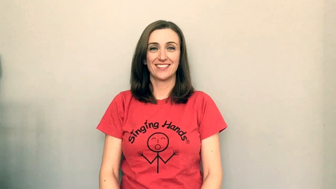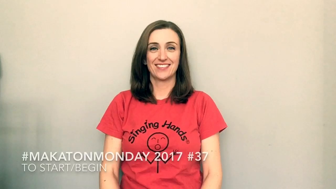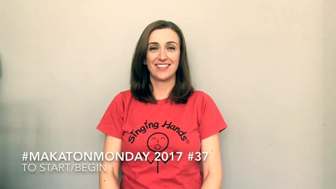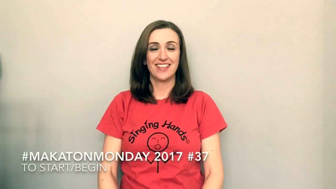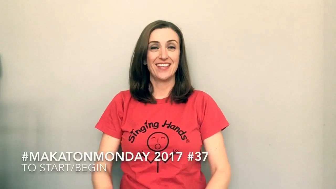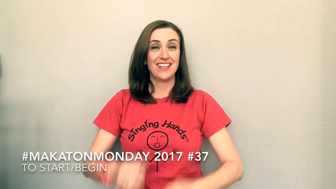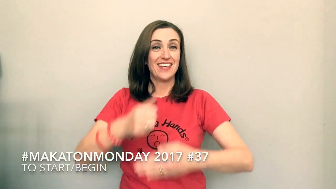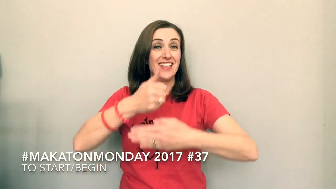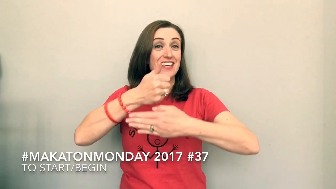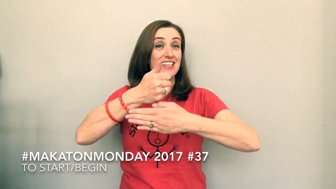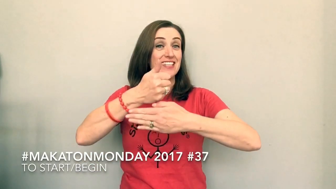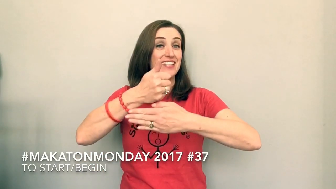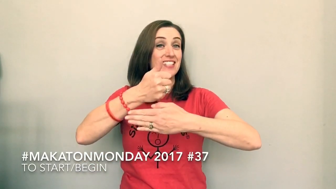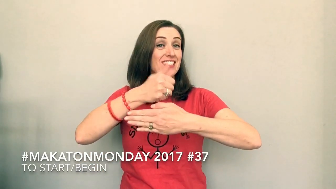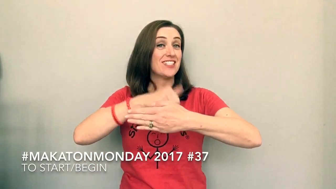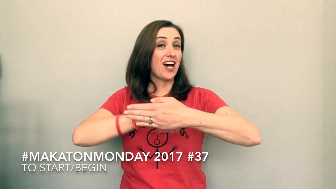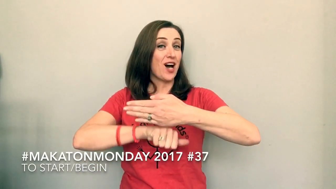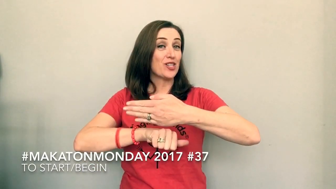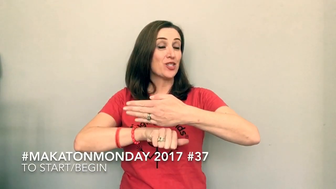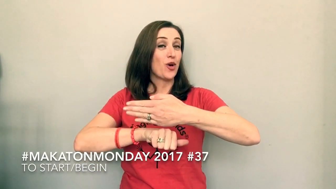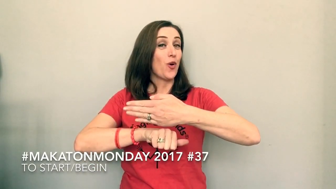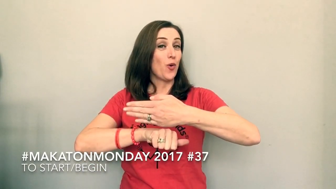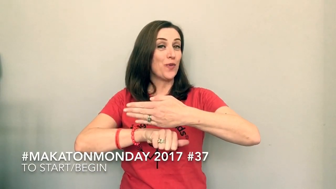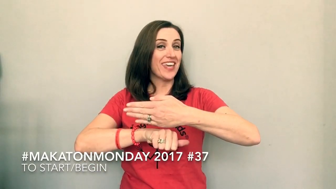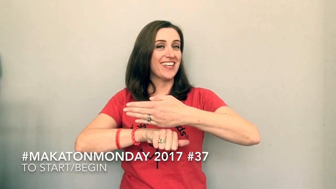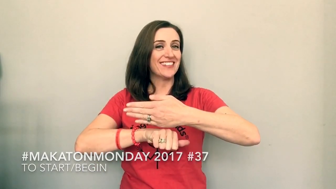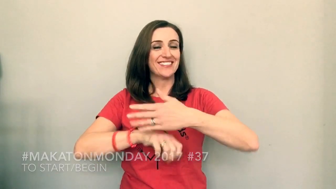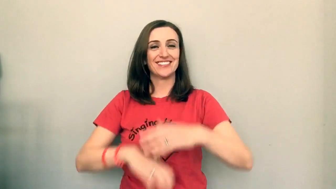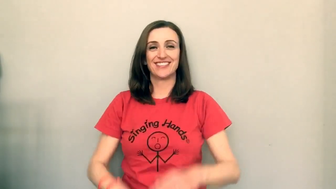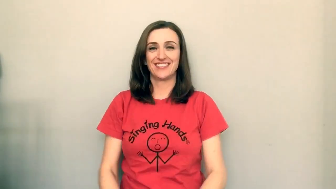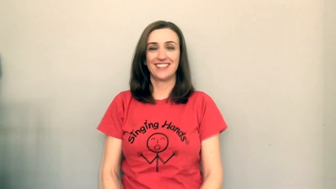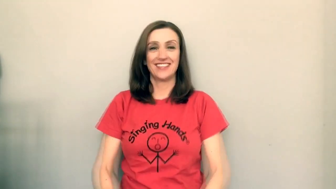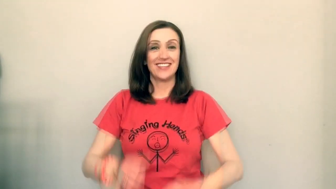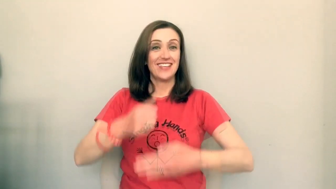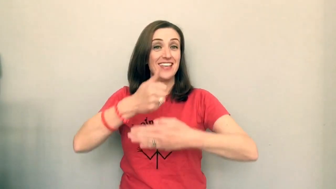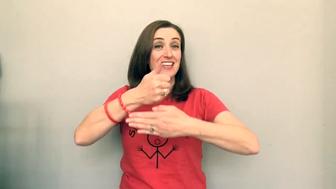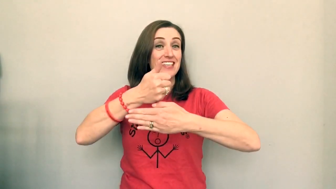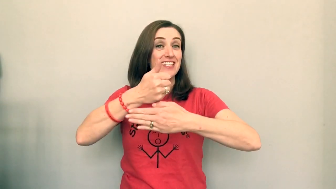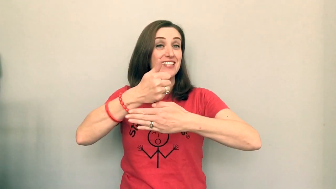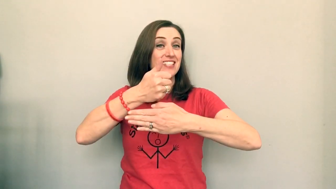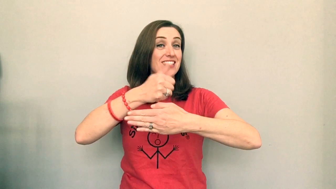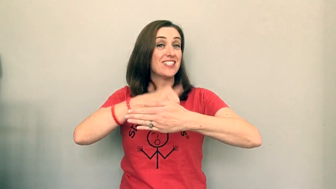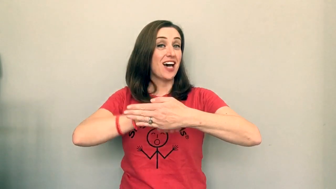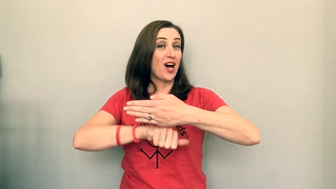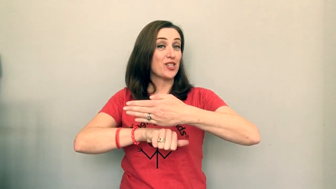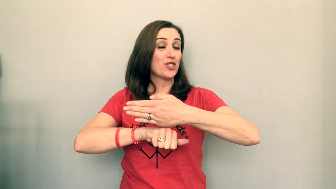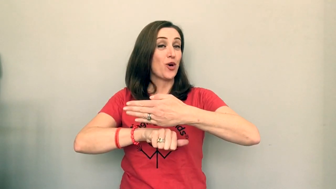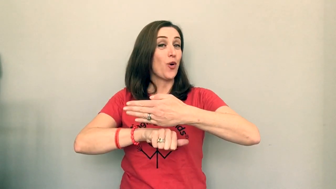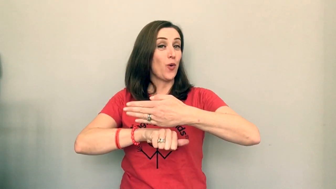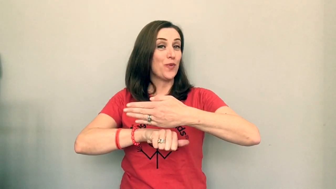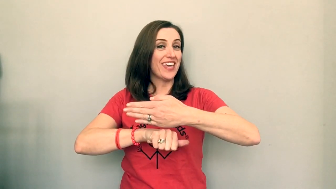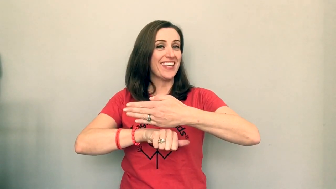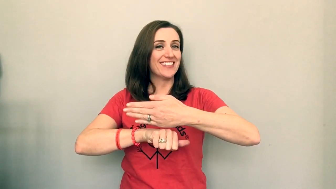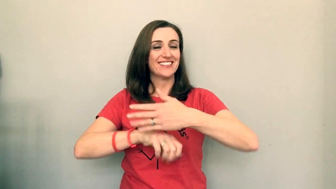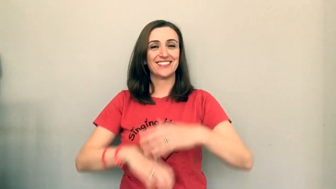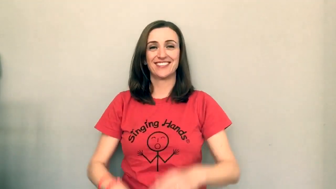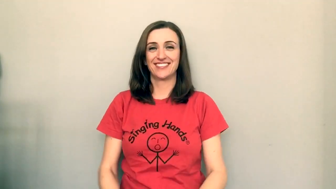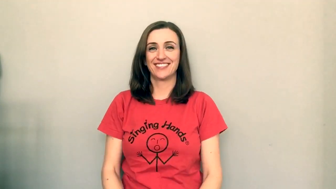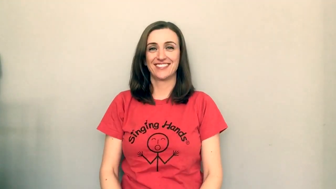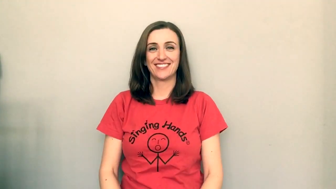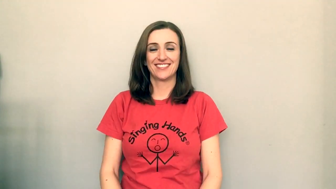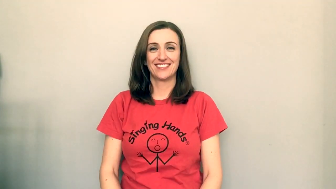START / BEGIN